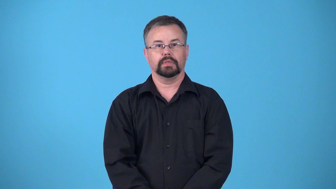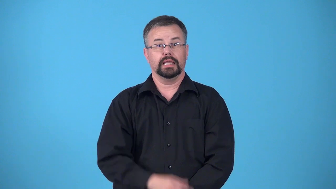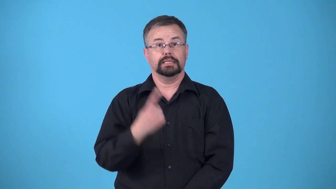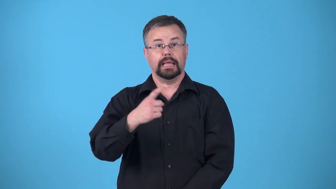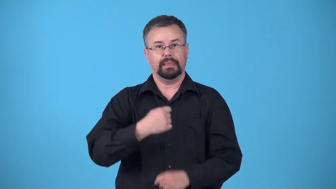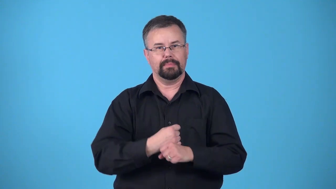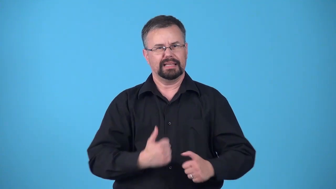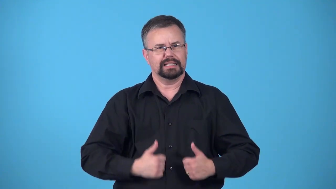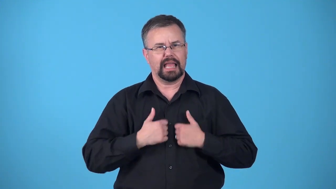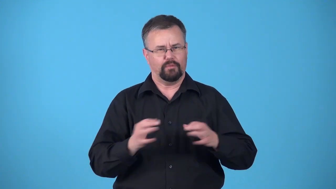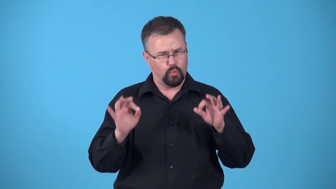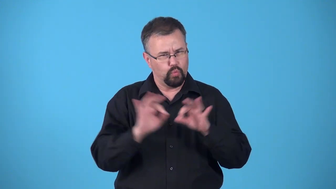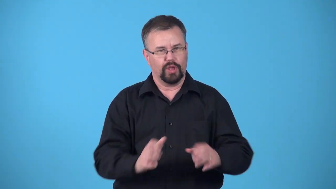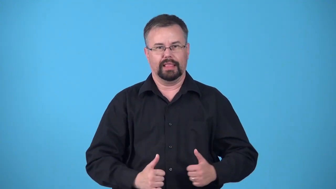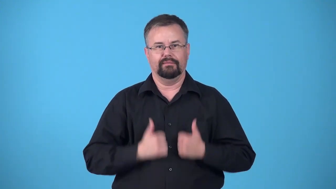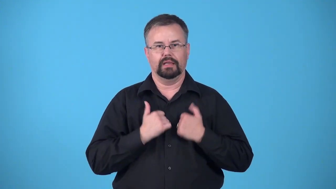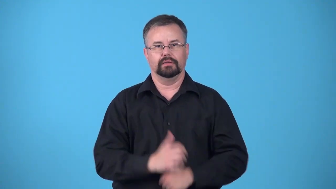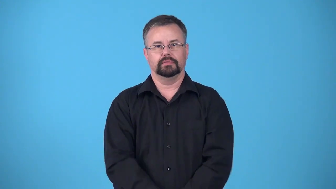spice of life